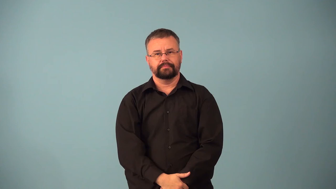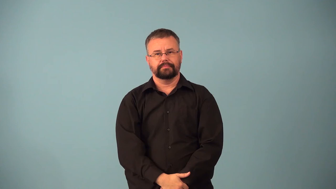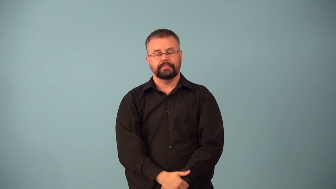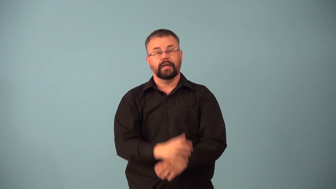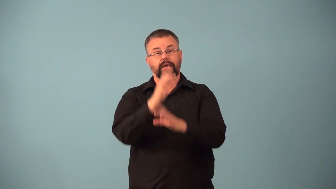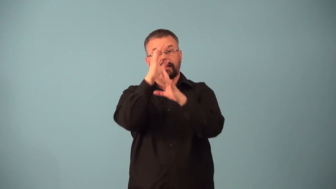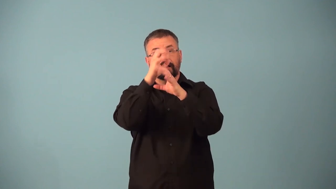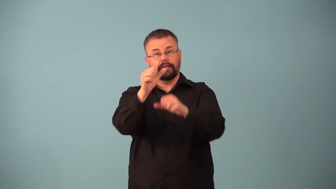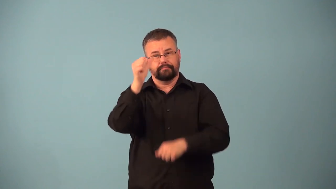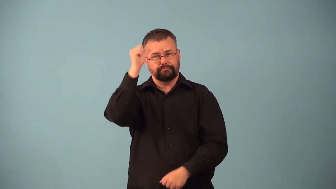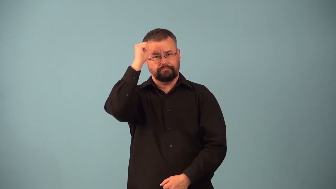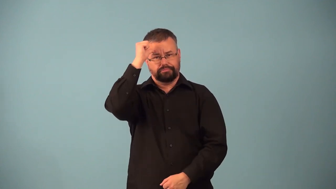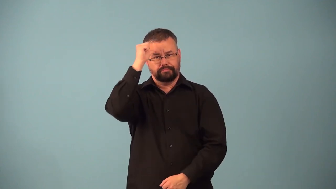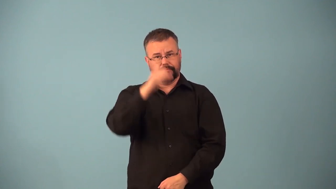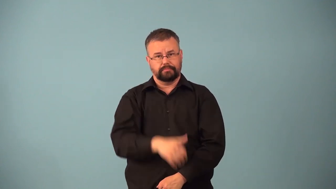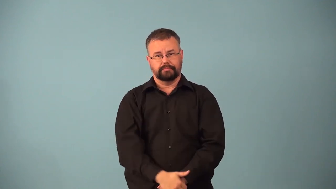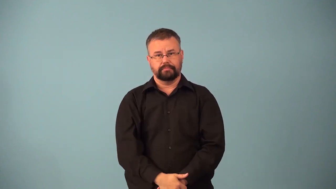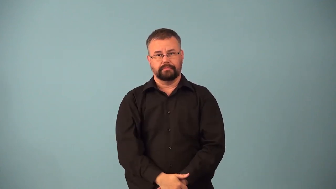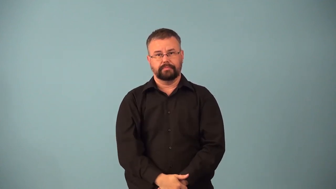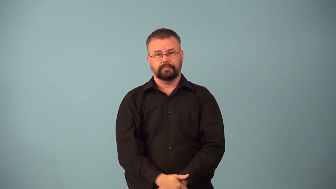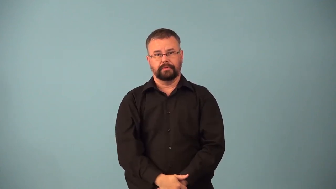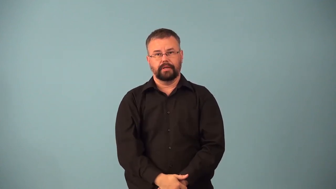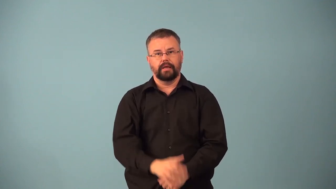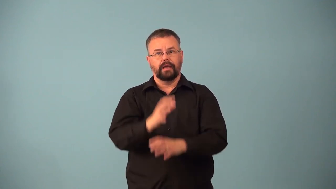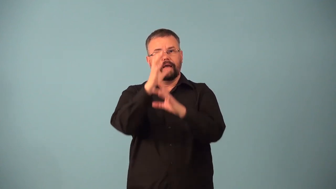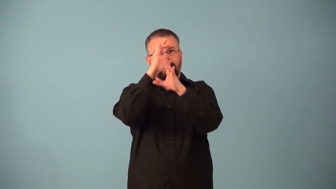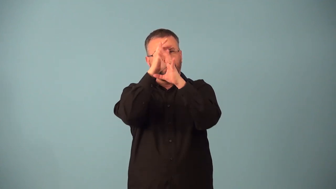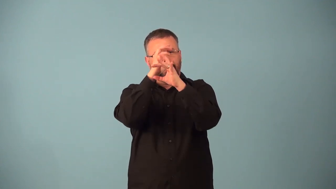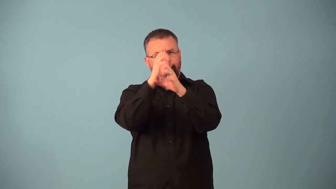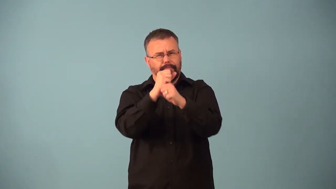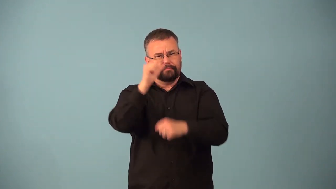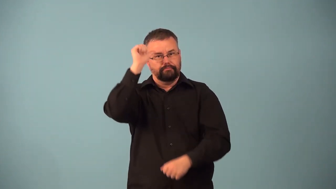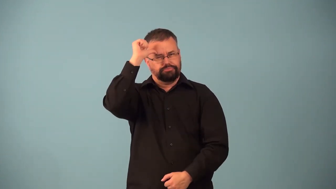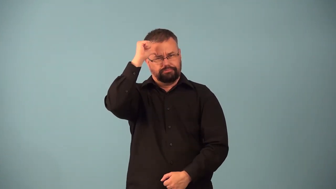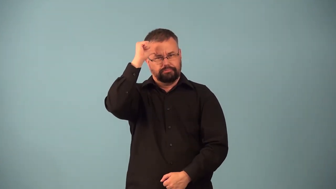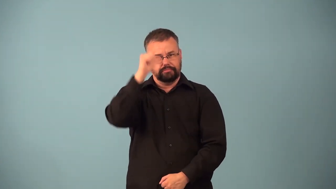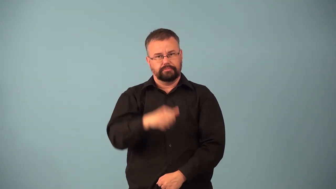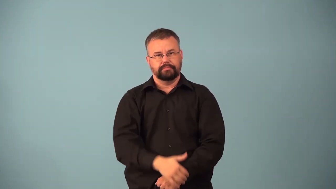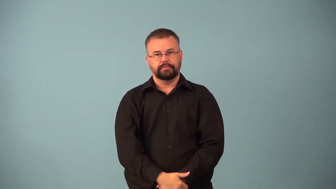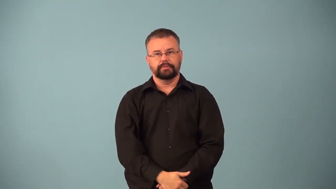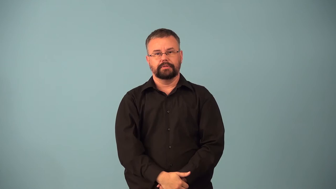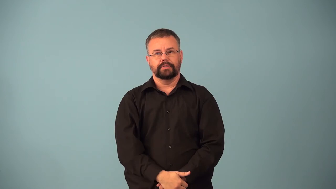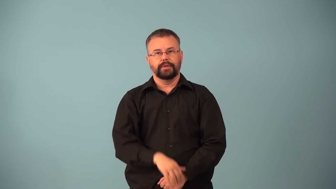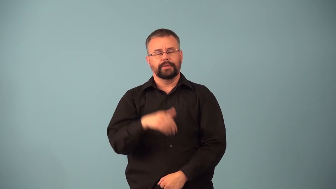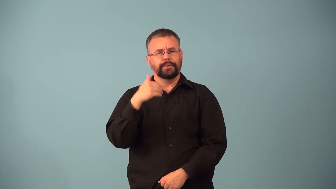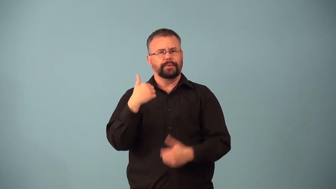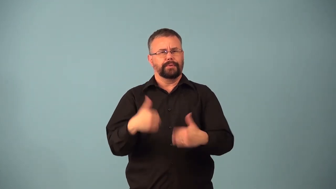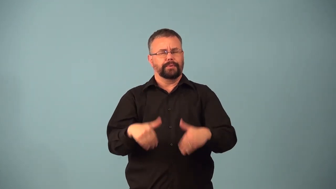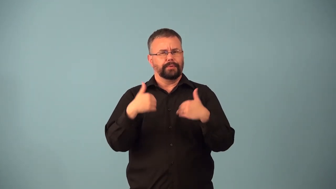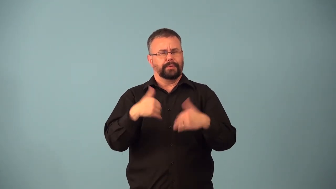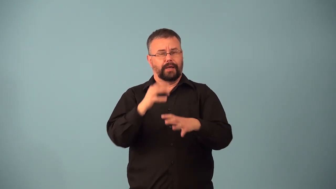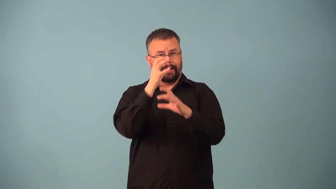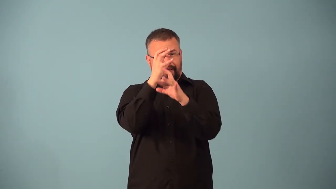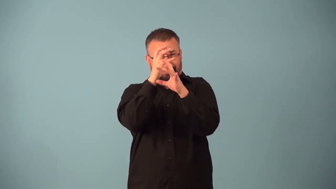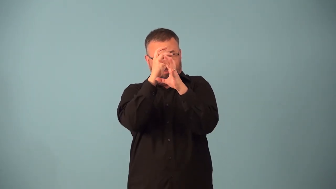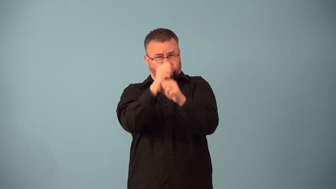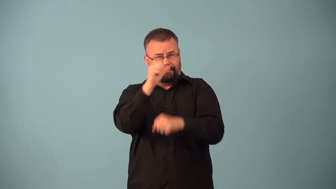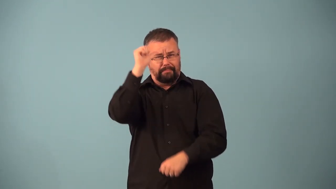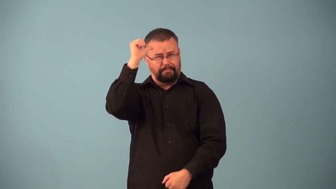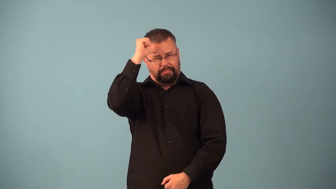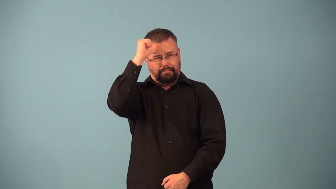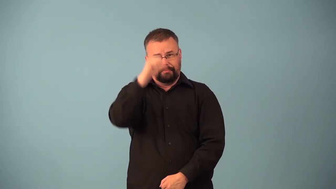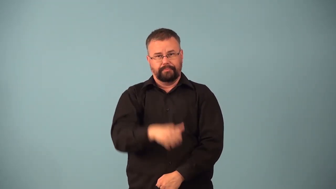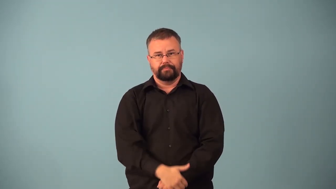catchy, catchier, catchiest